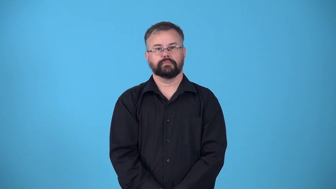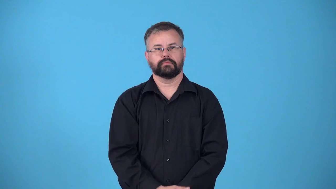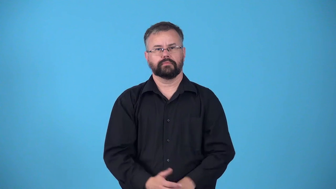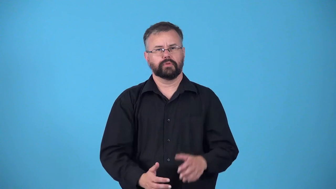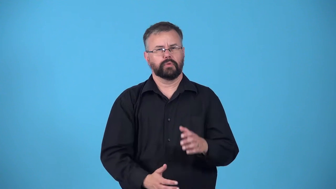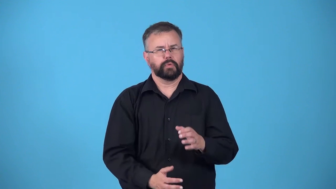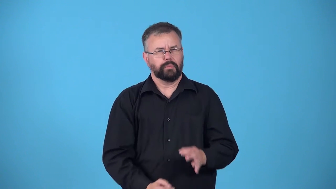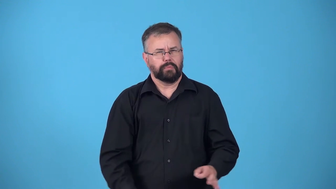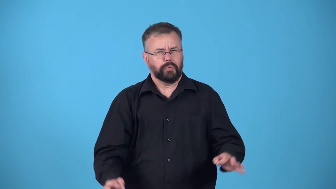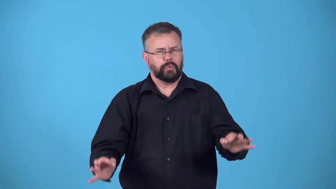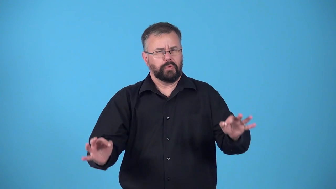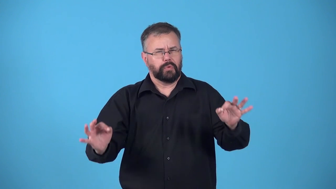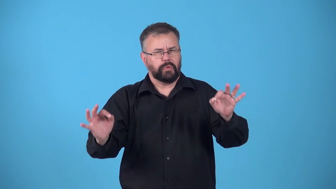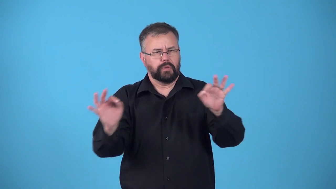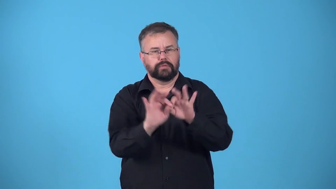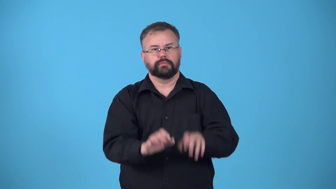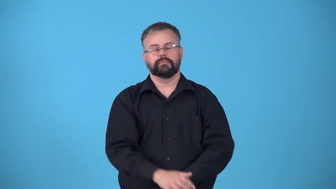crucial